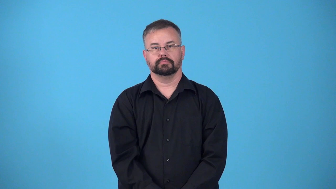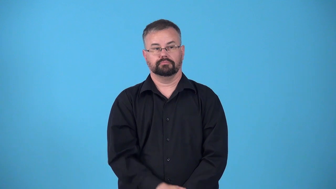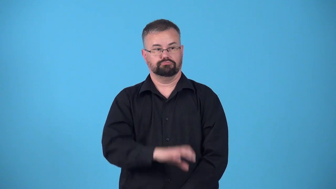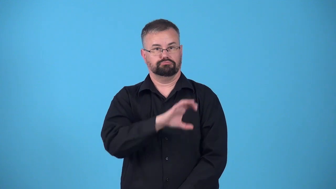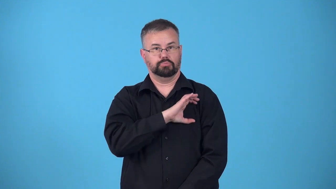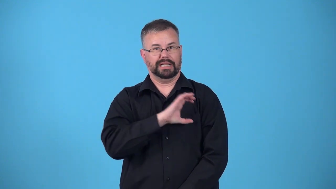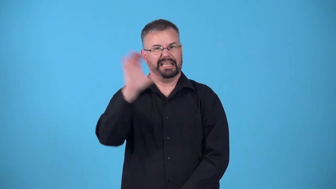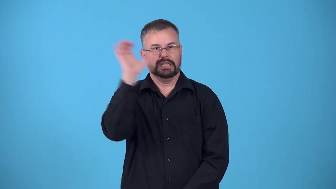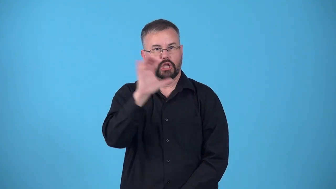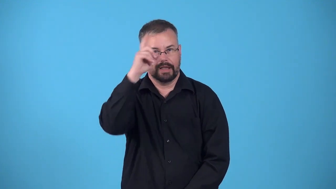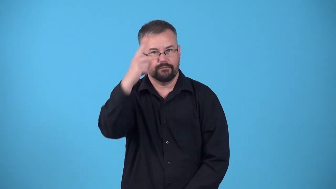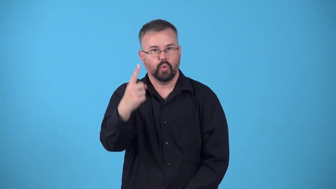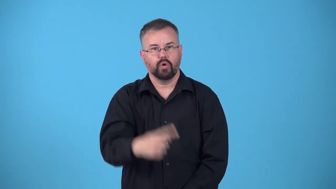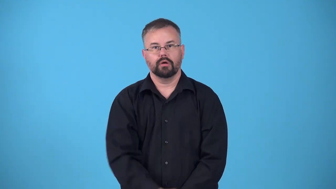wanted criminal